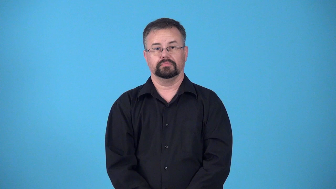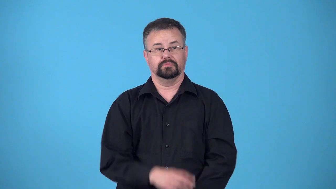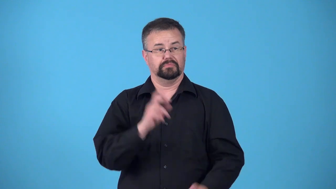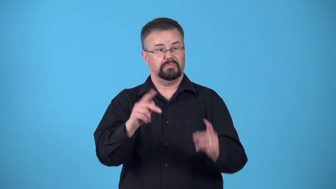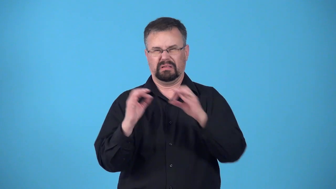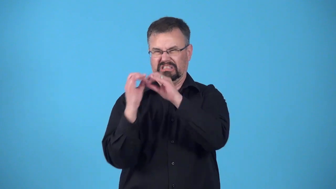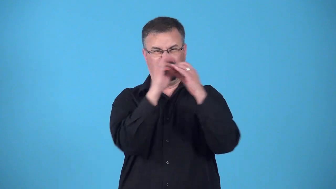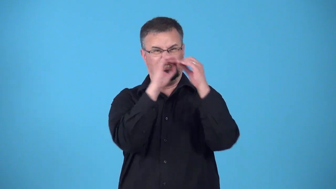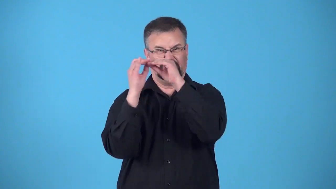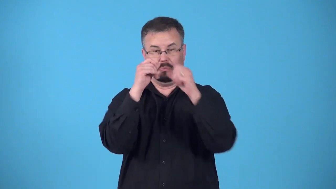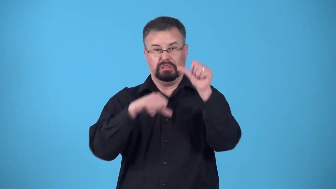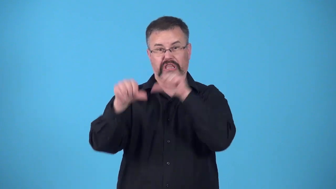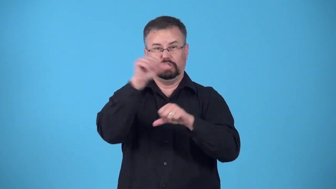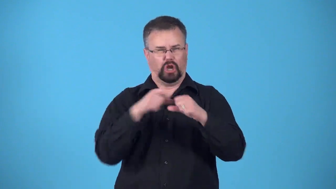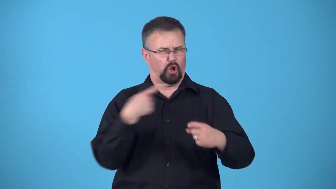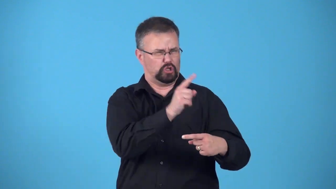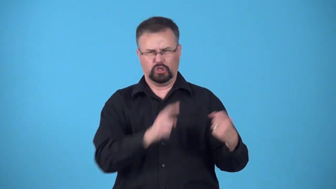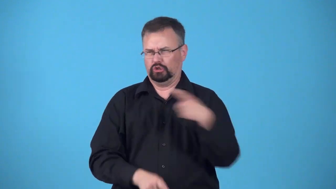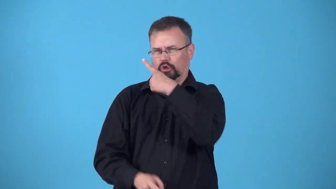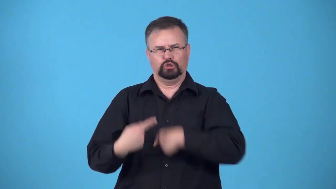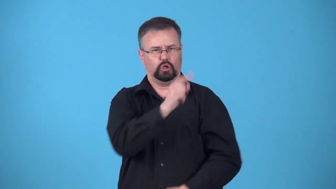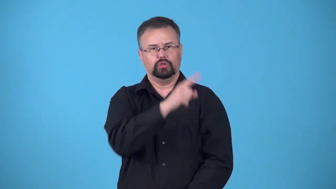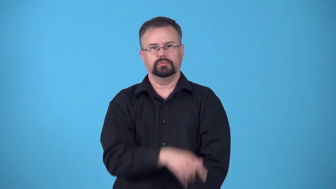trade barbs